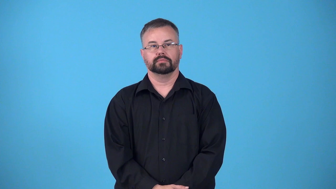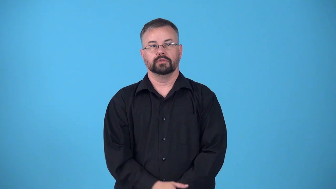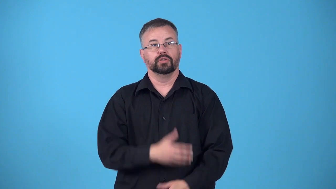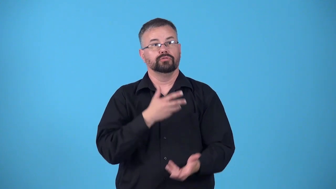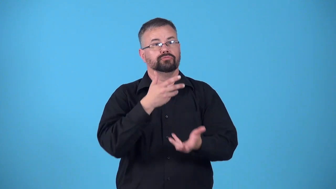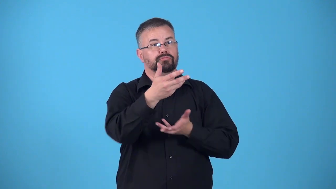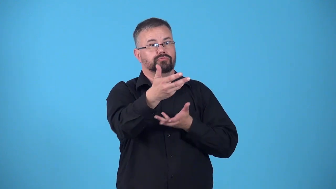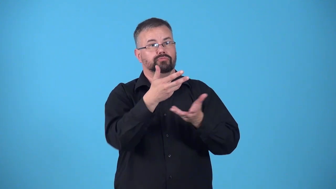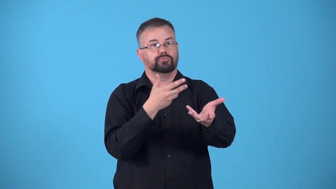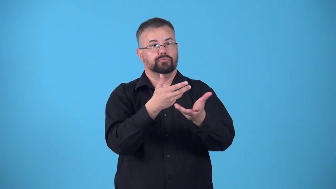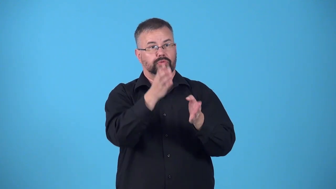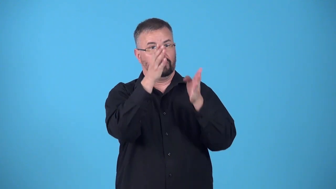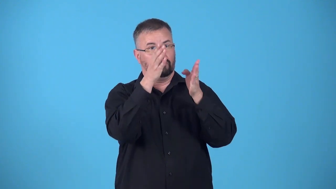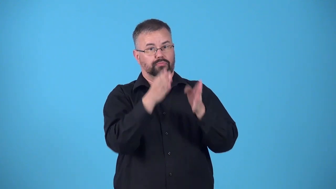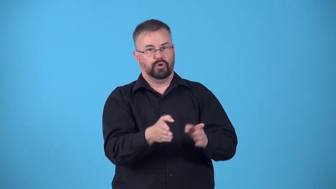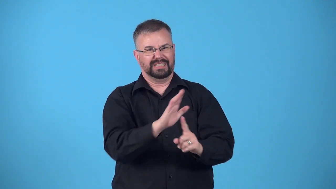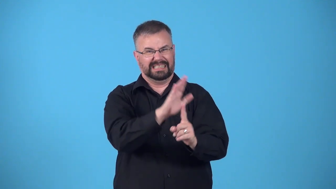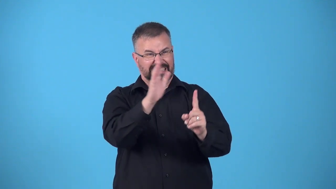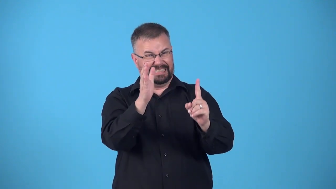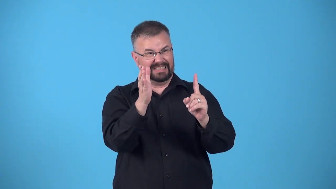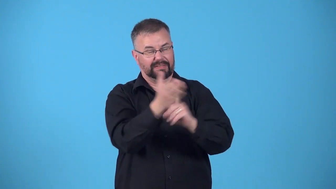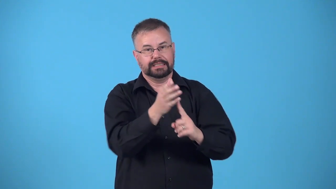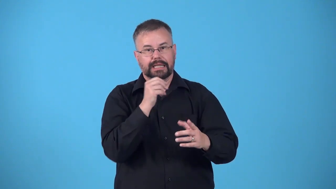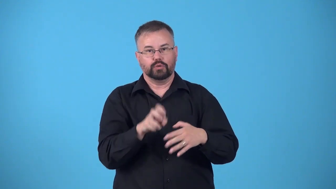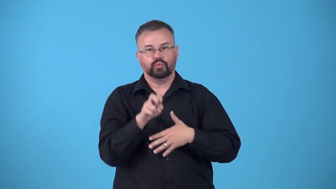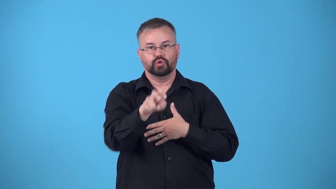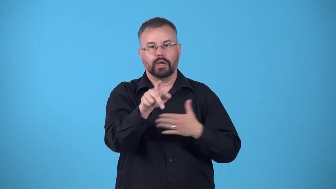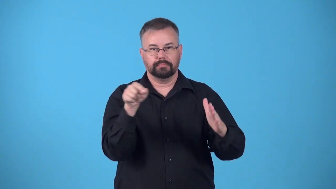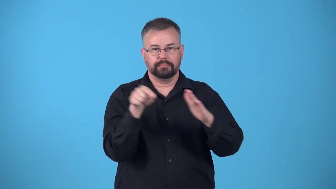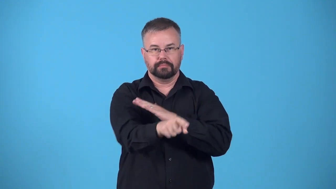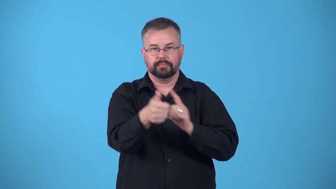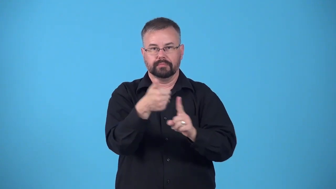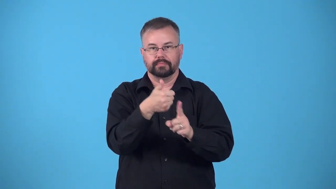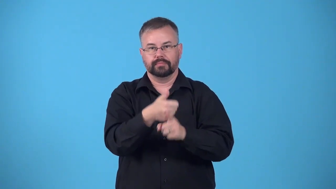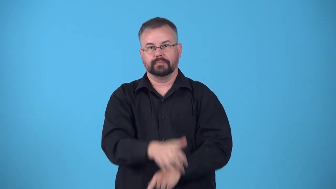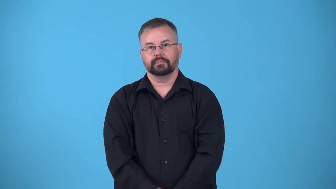talk down